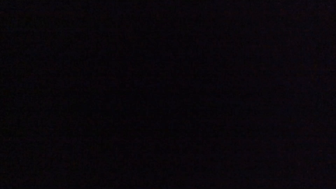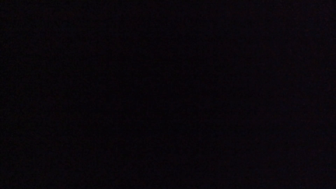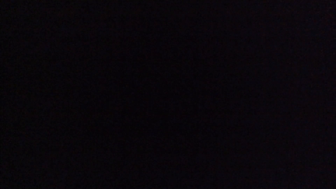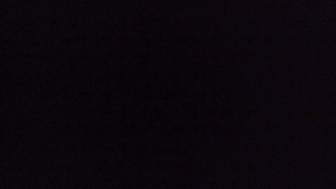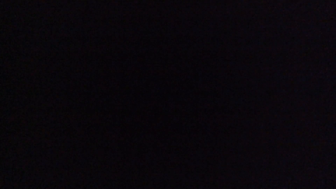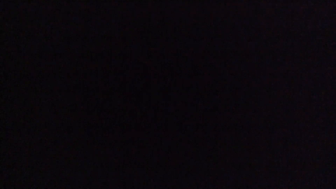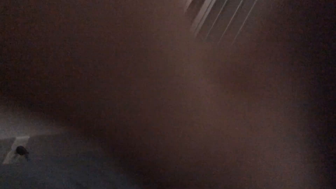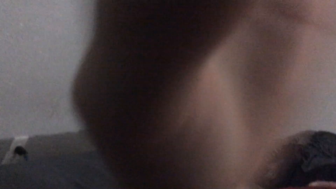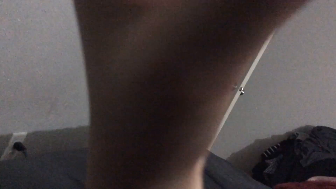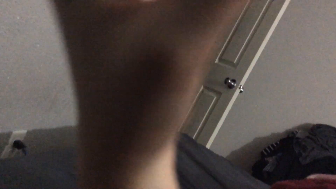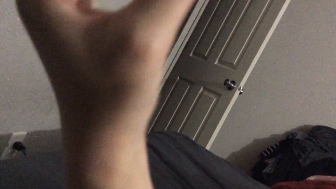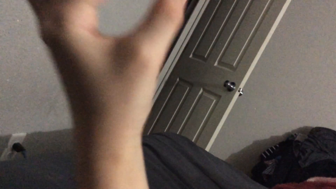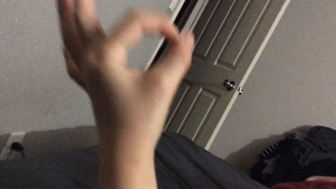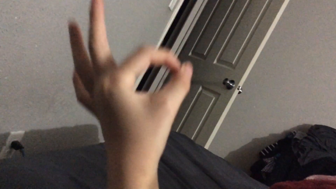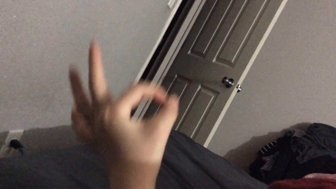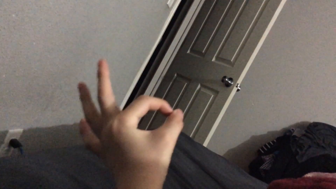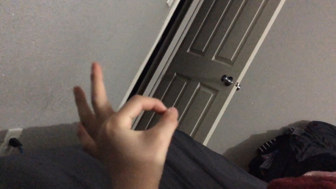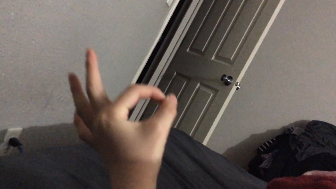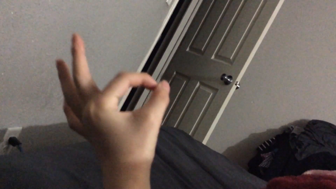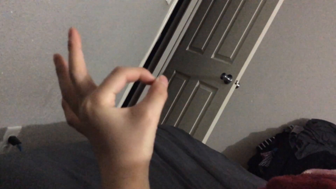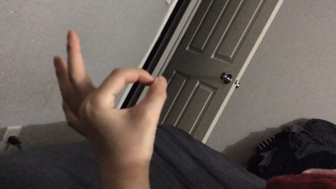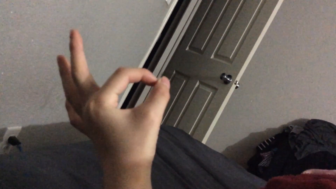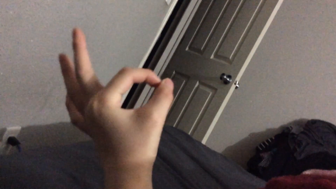GOT CHU